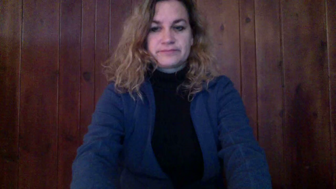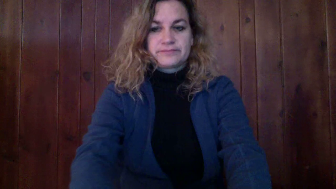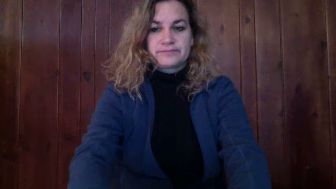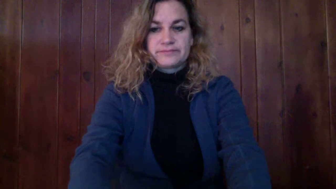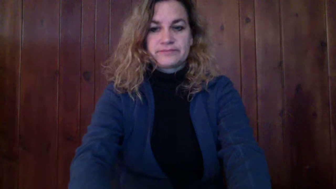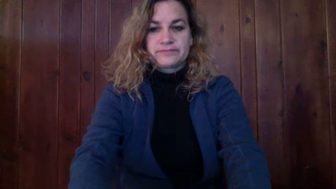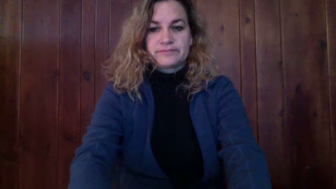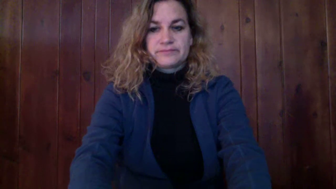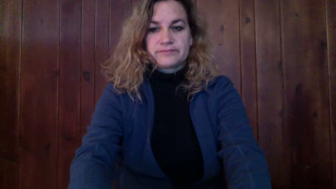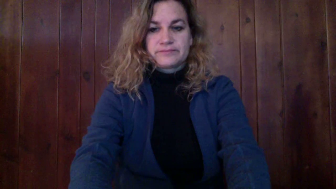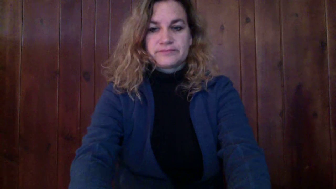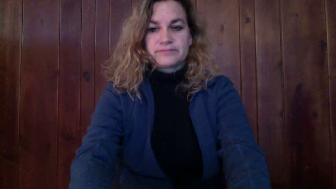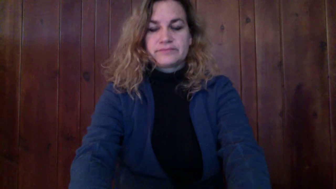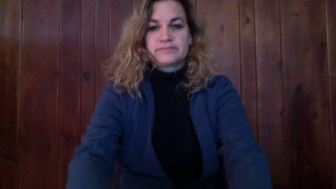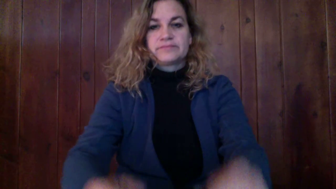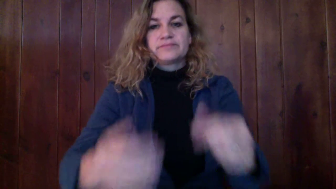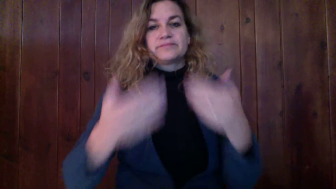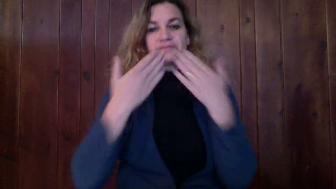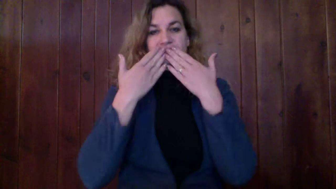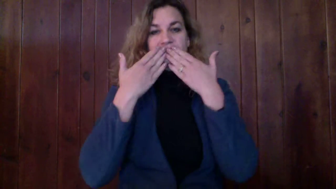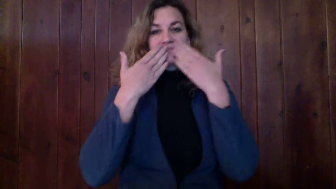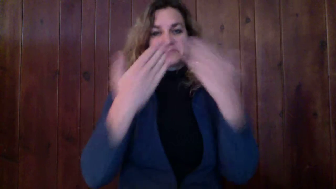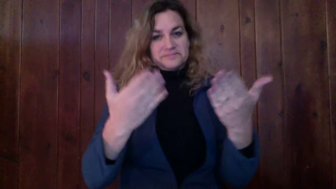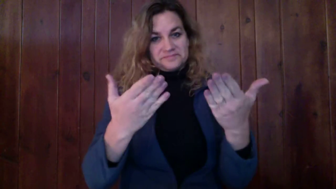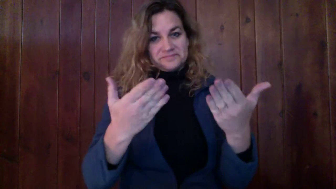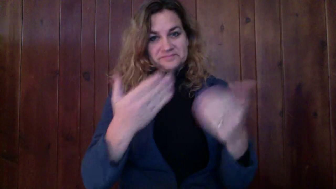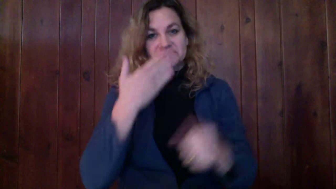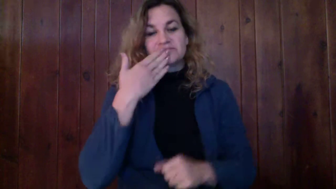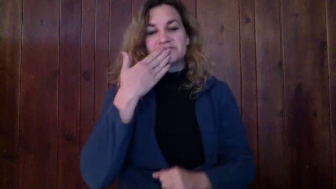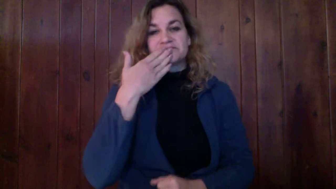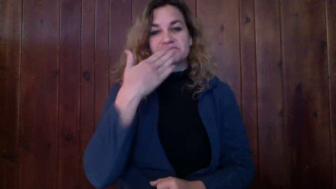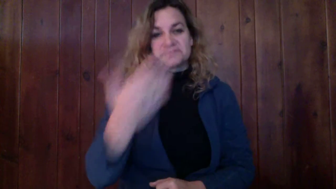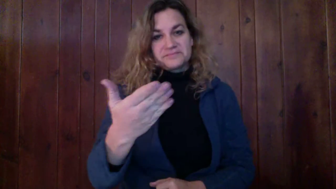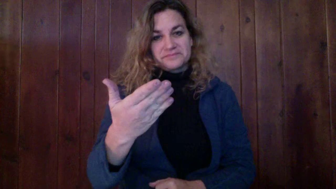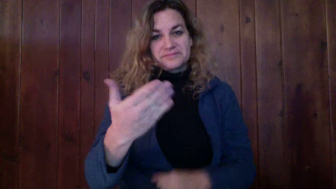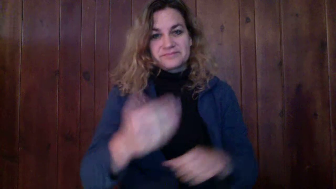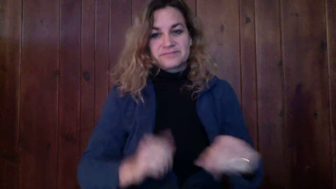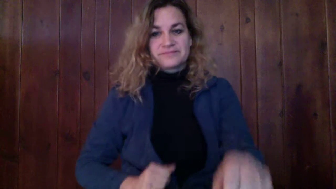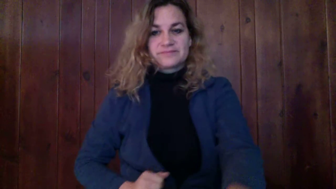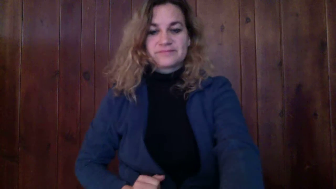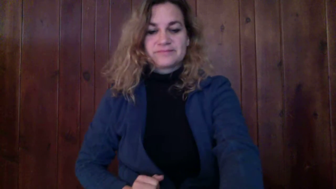THANKS